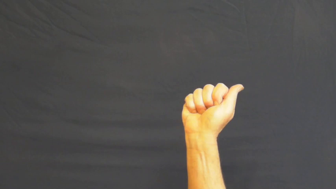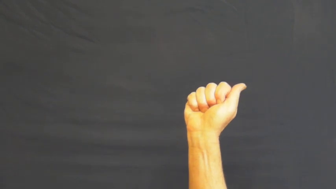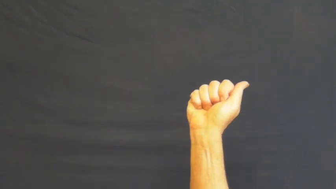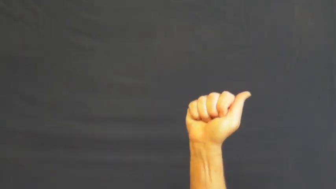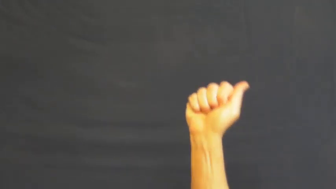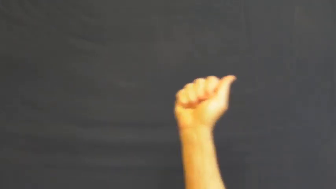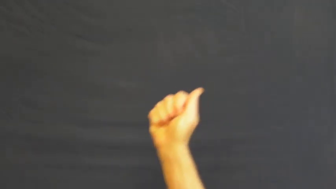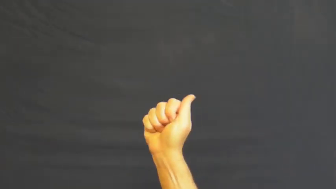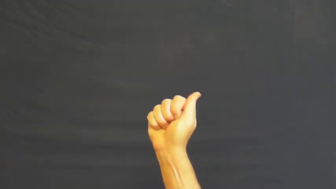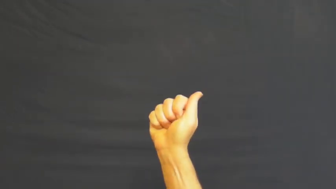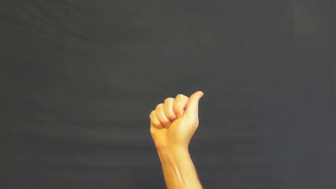Ann Arbor,MI